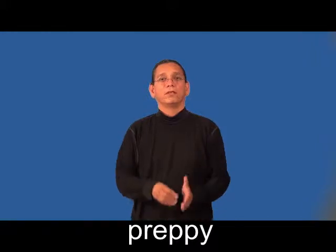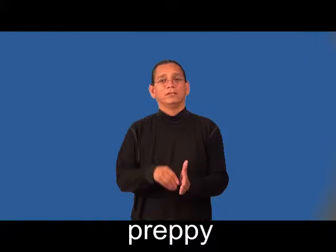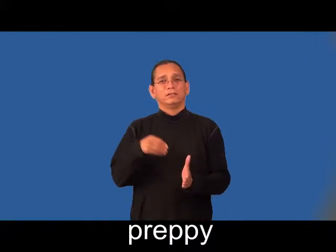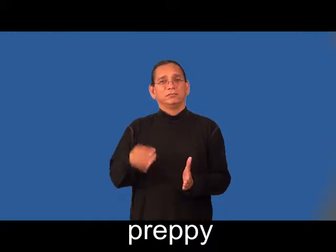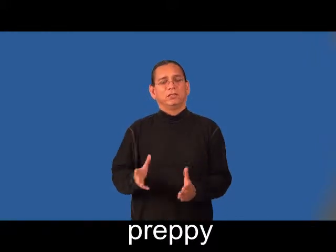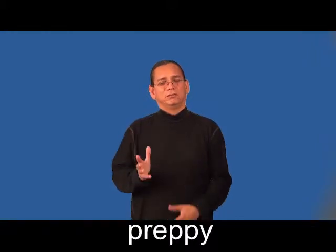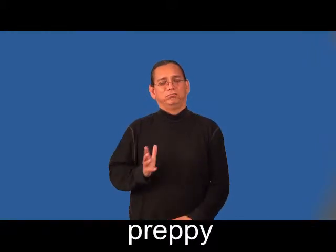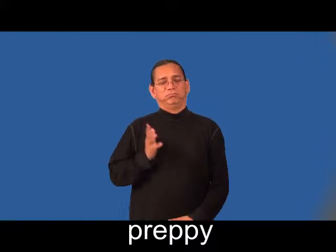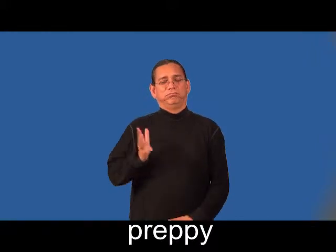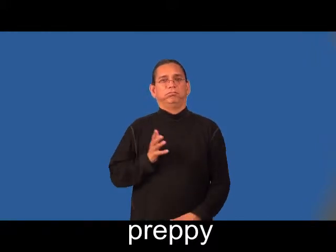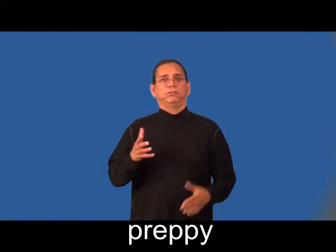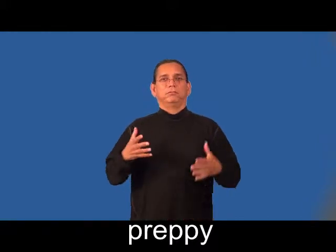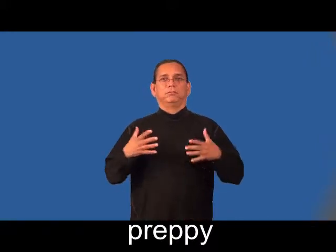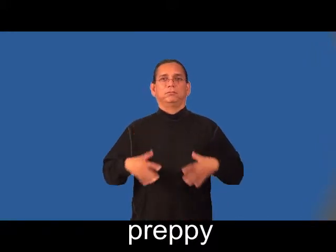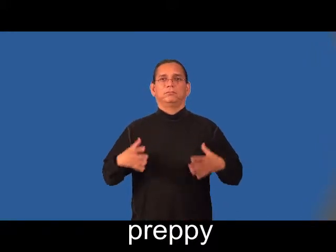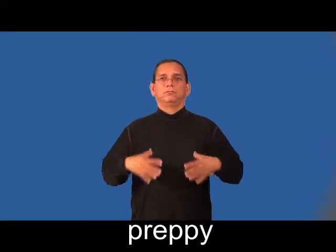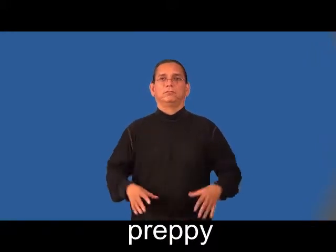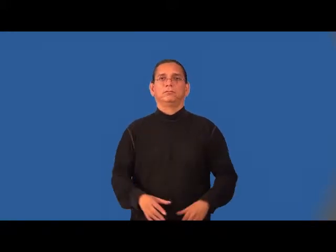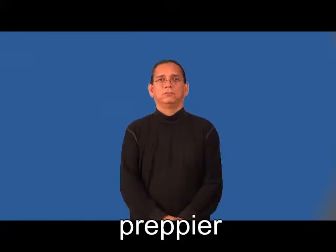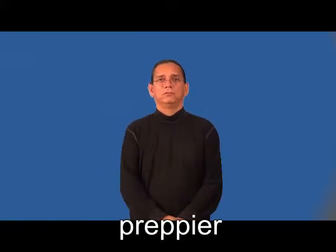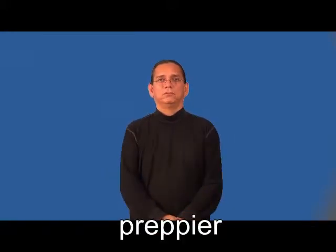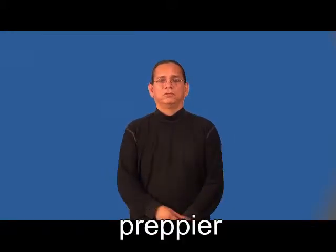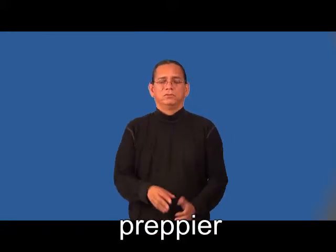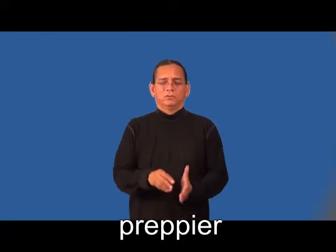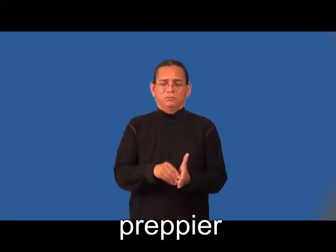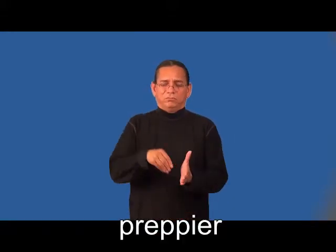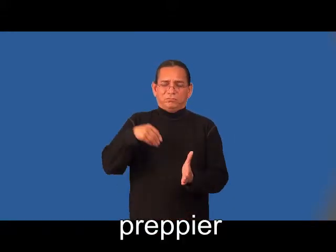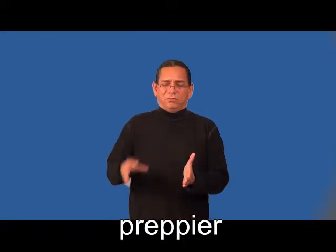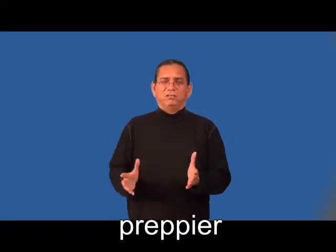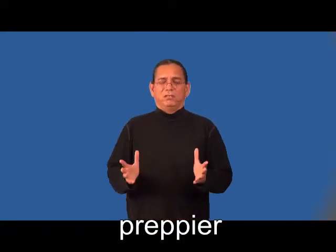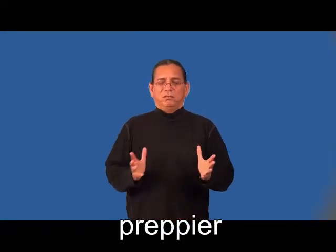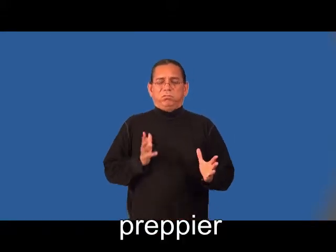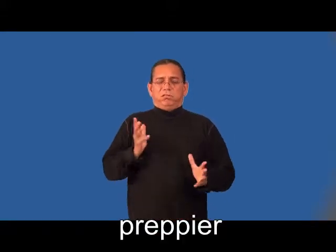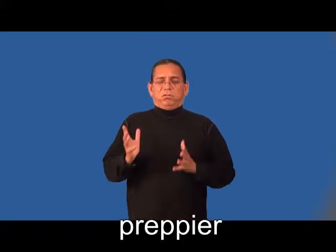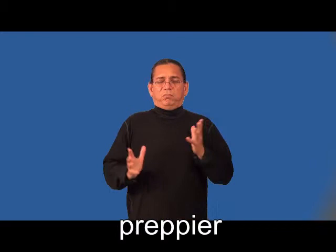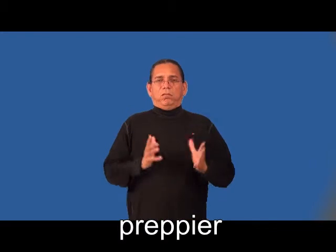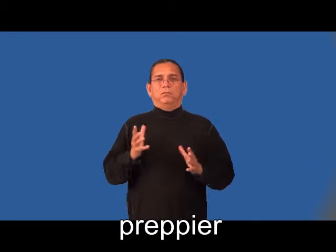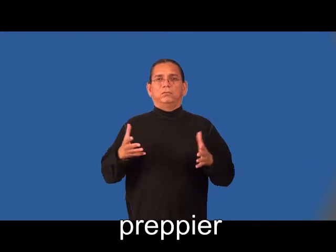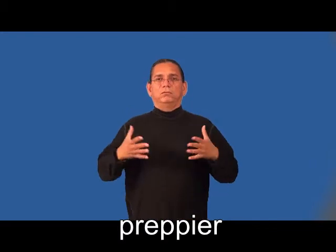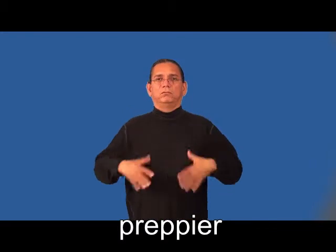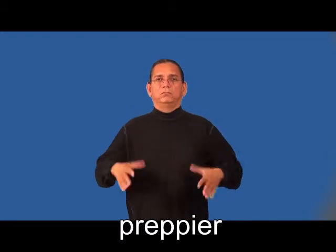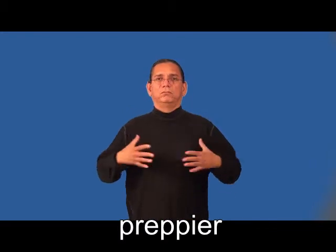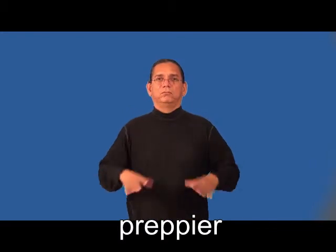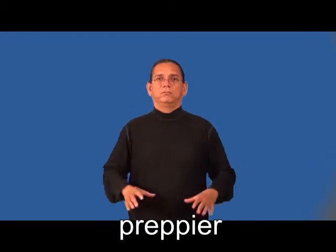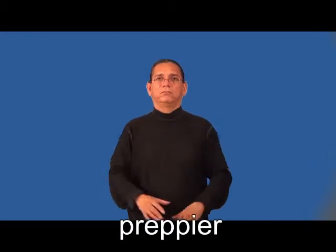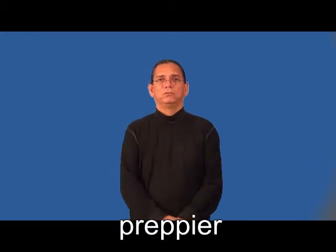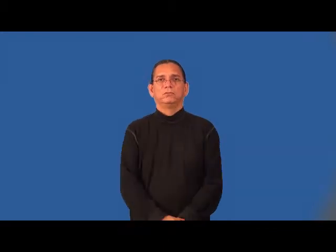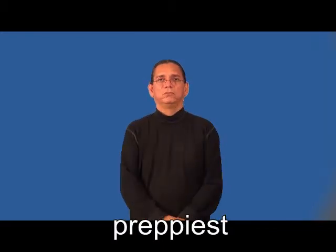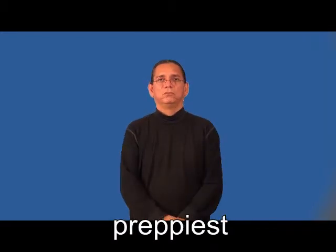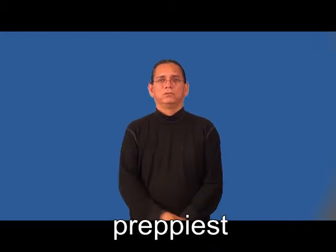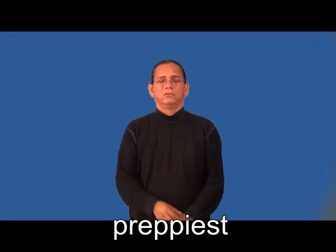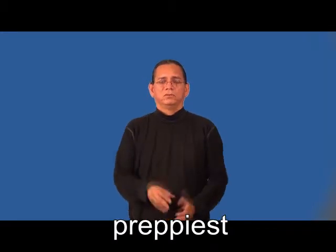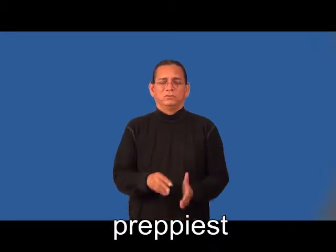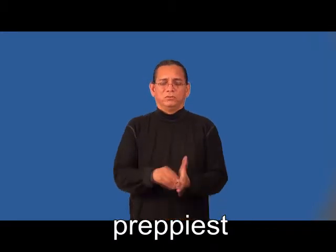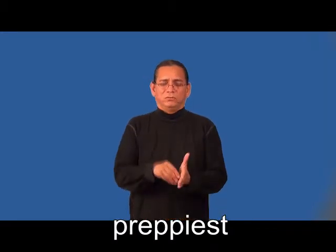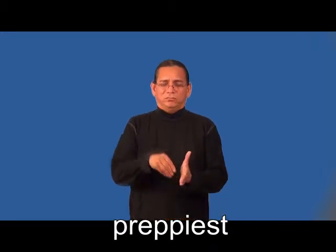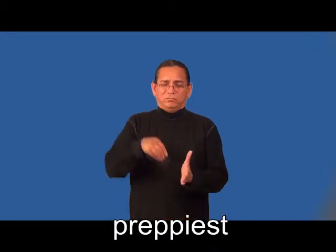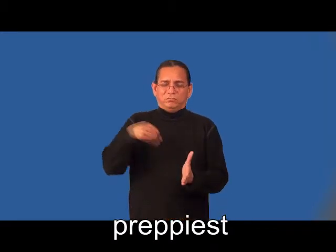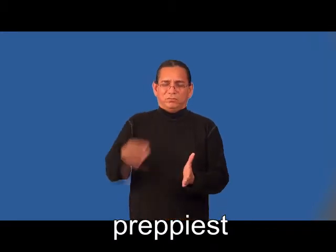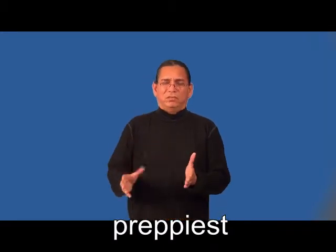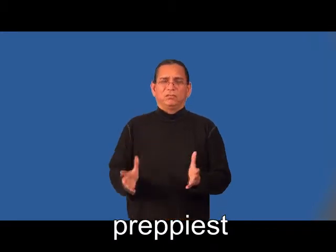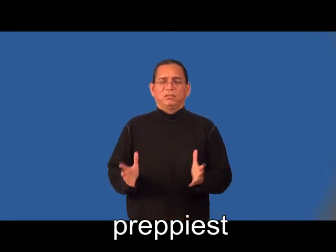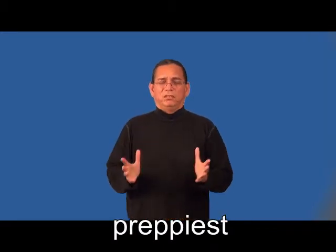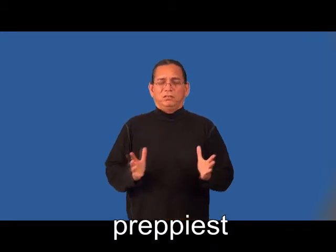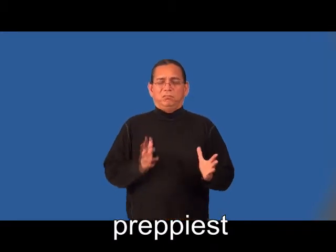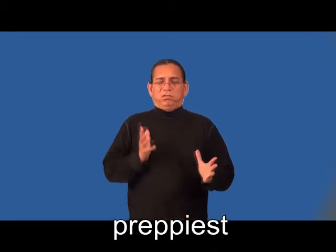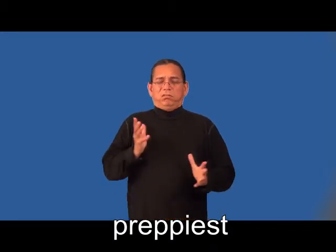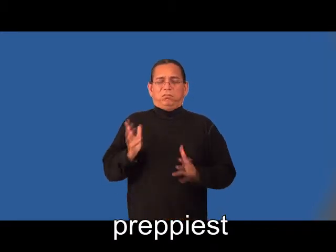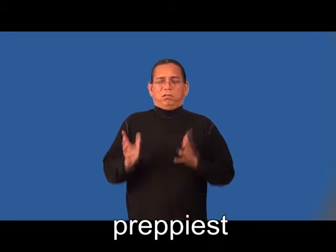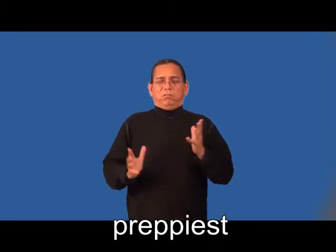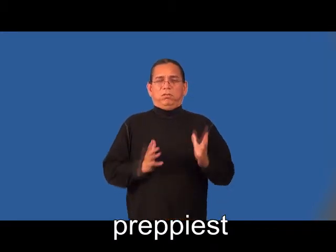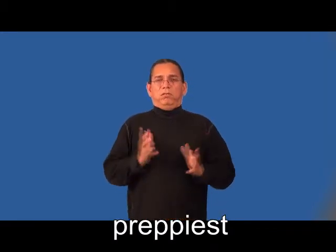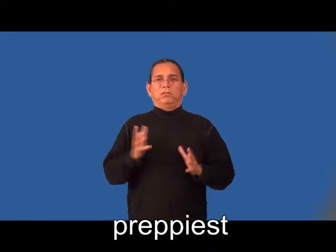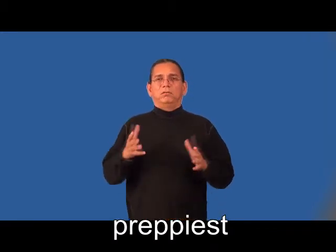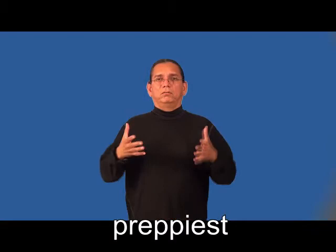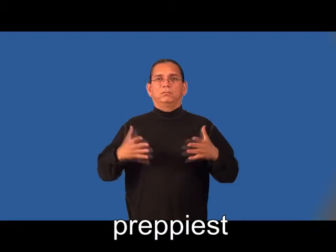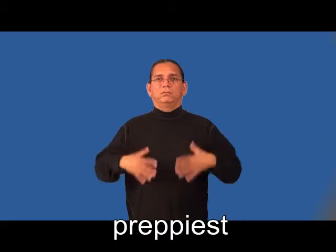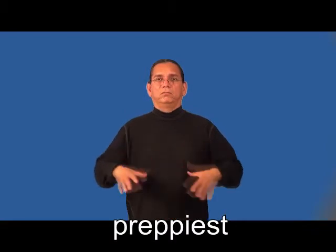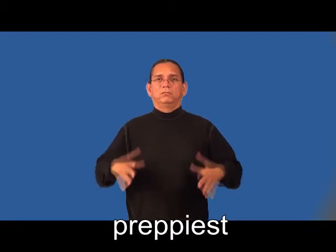preppier,preppiest